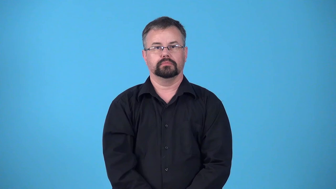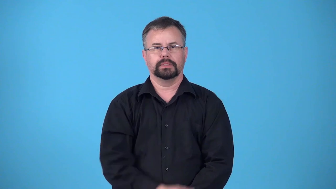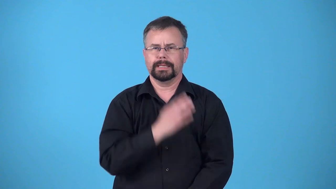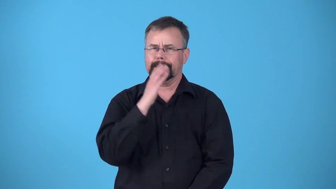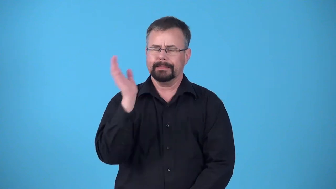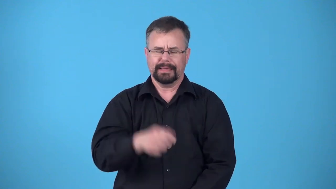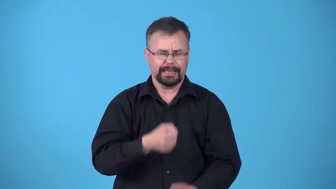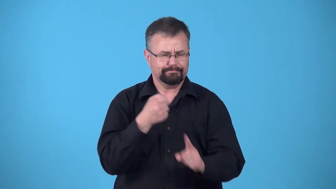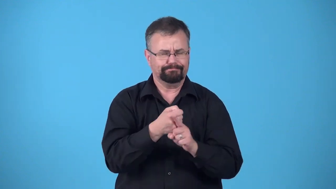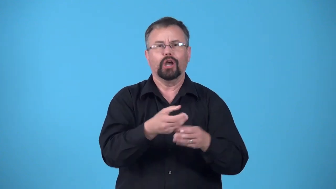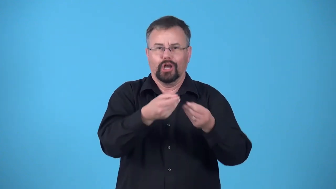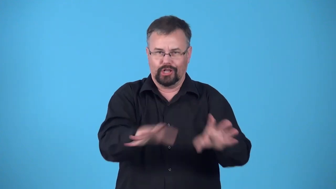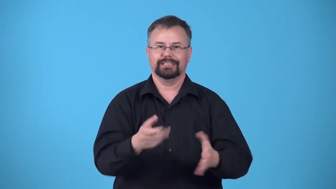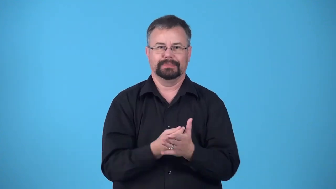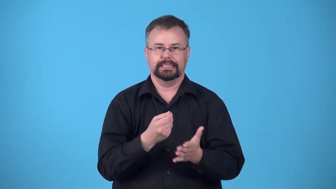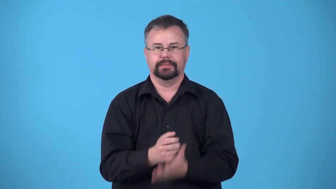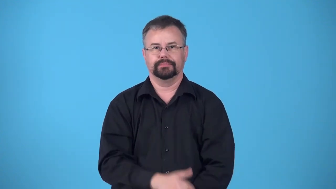clobber-badly affect someone